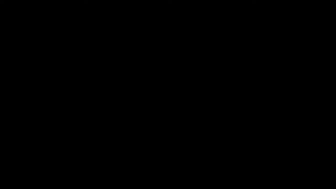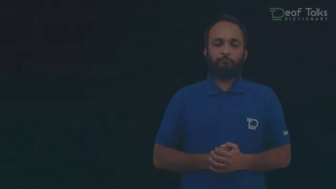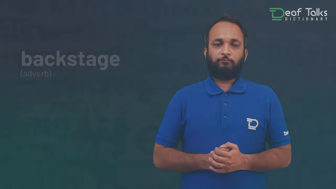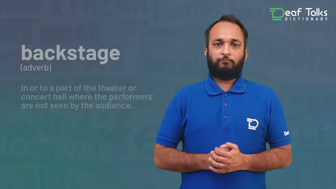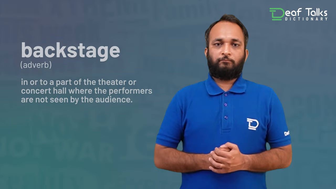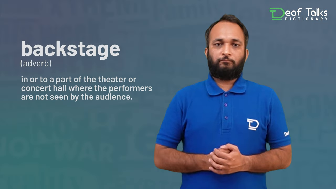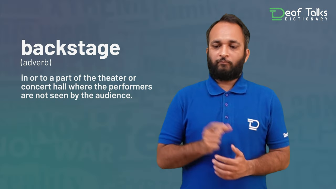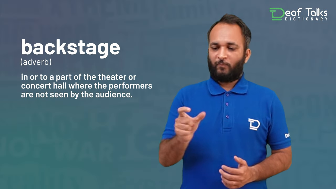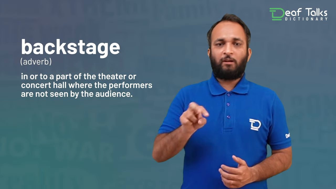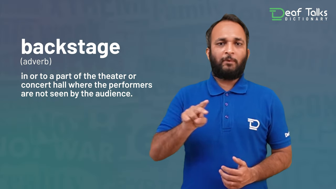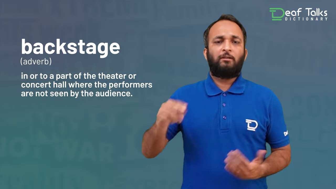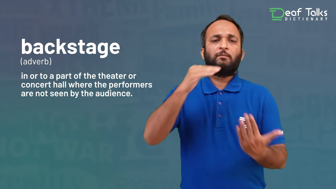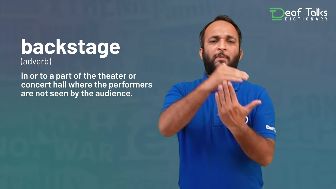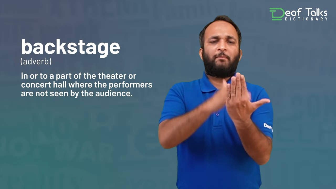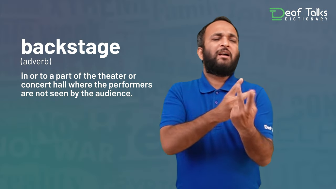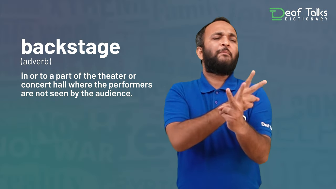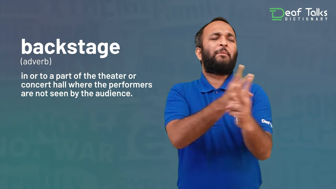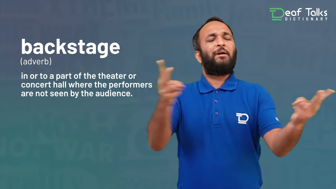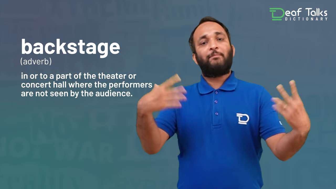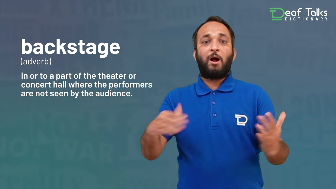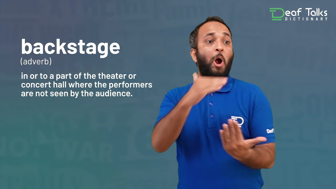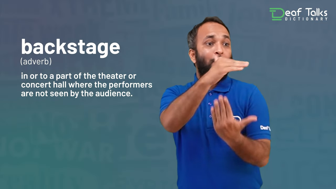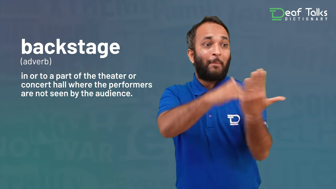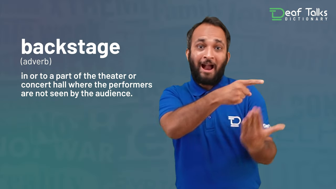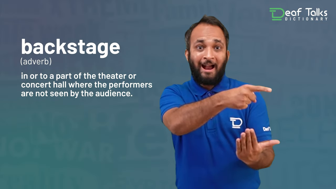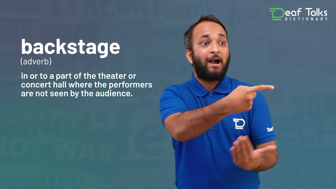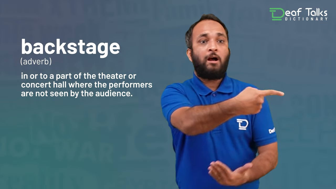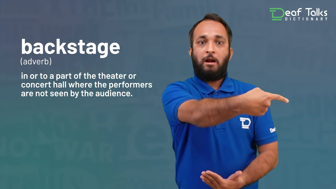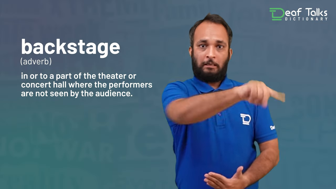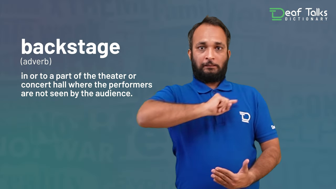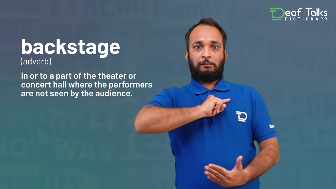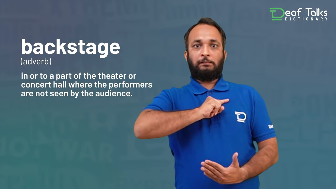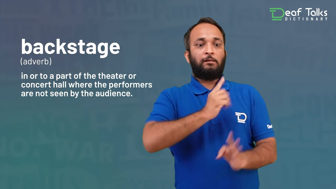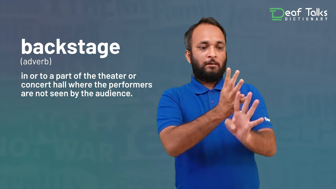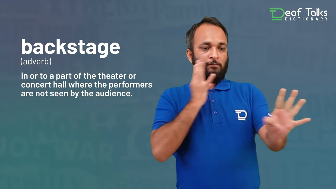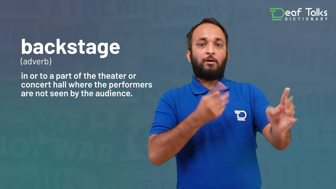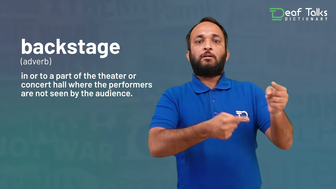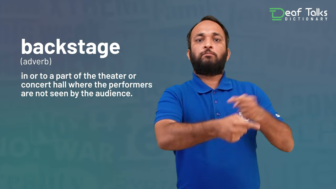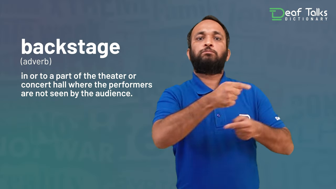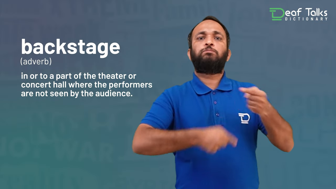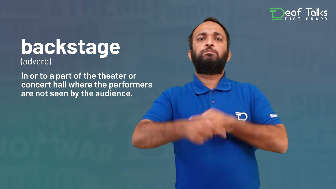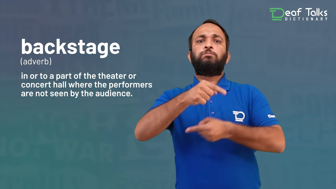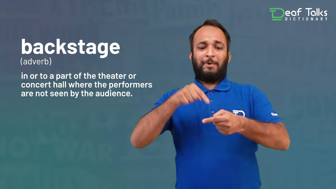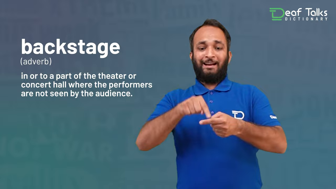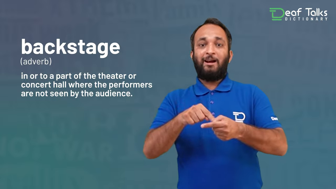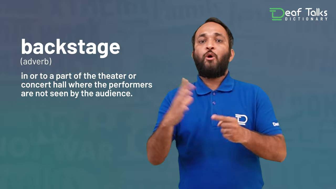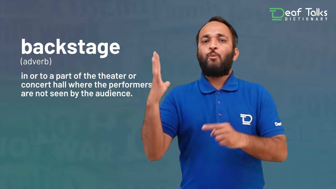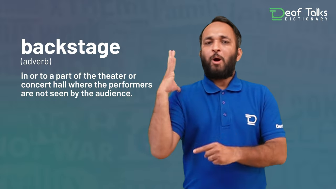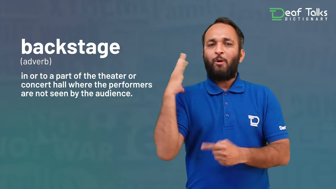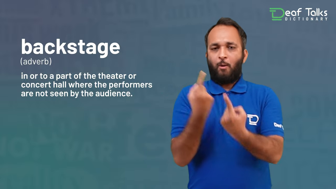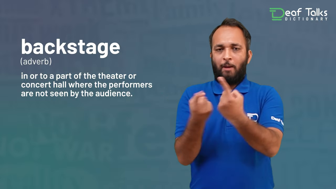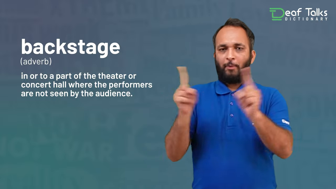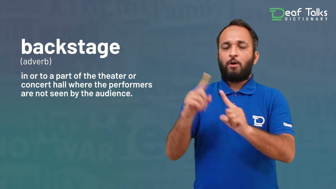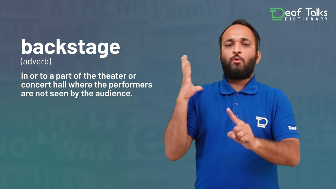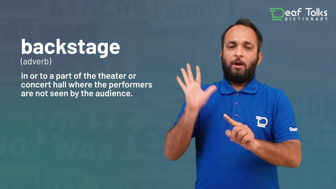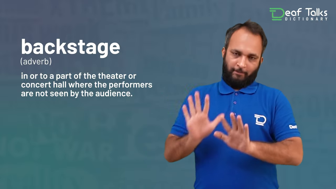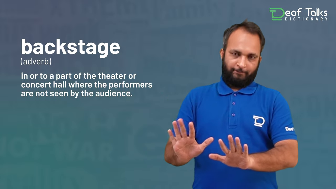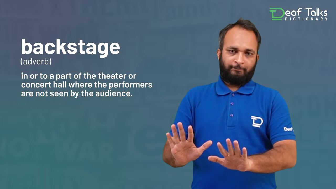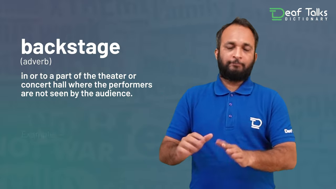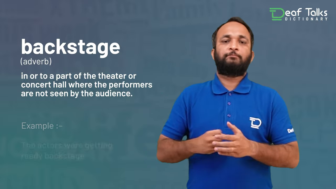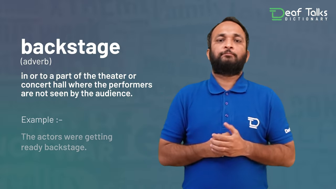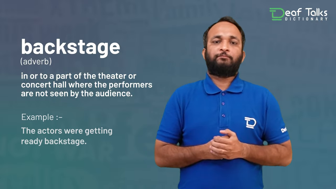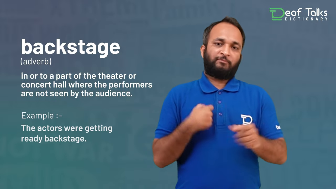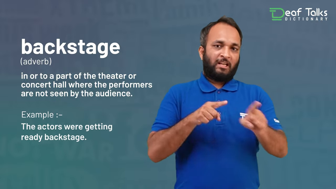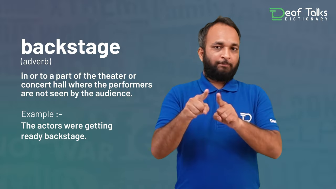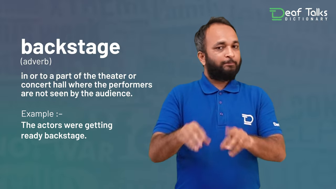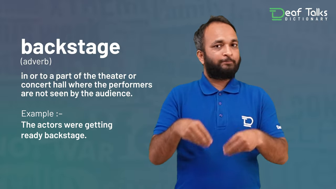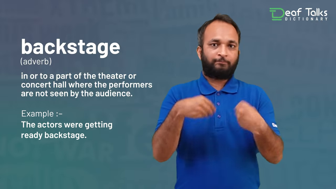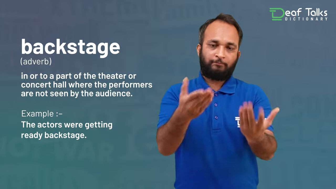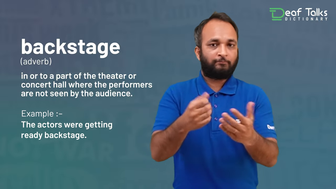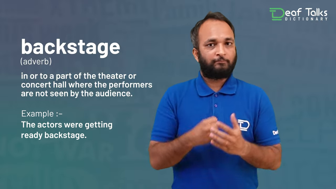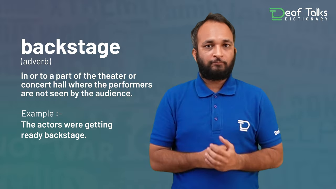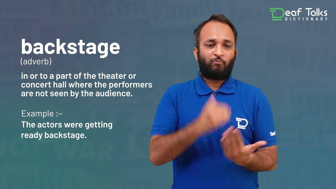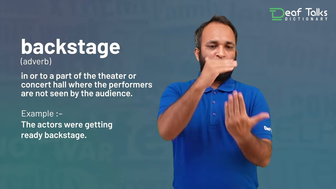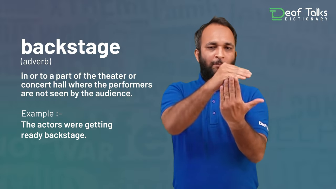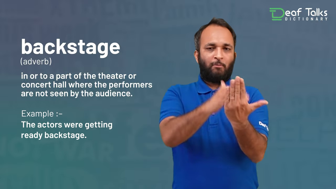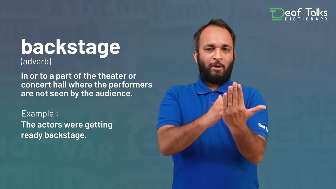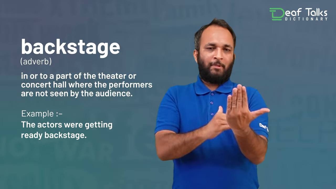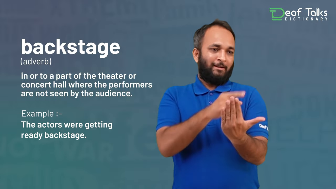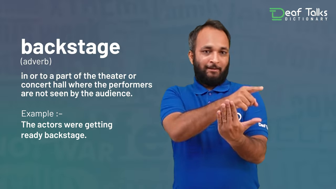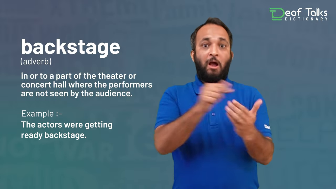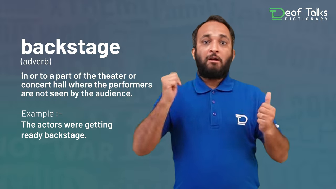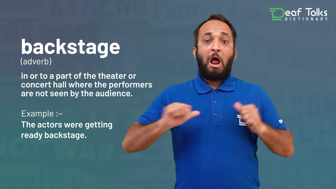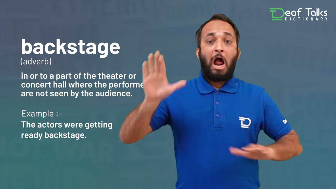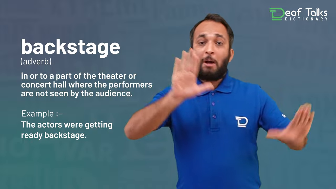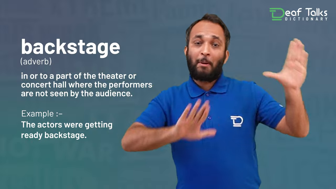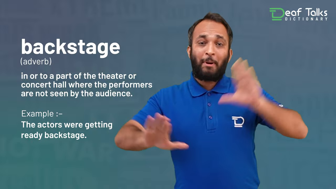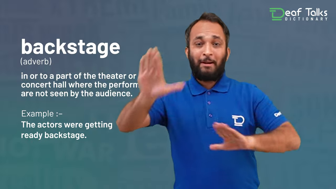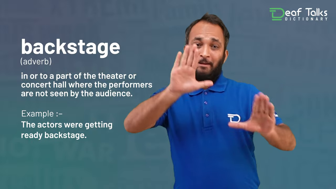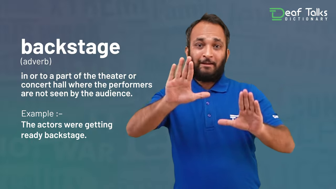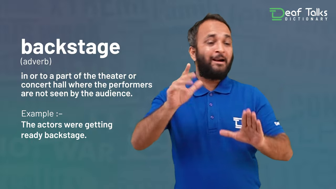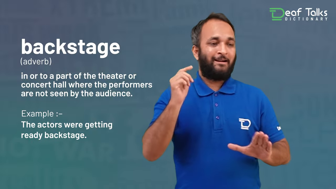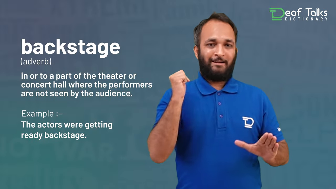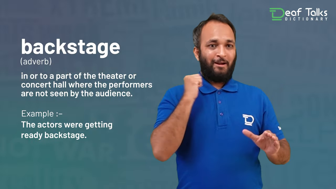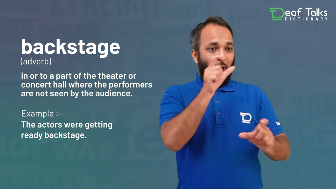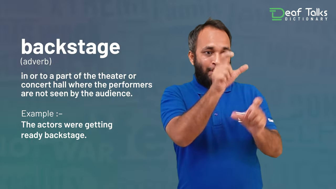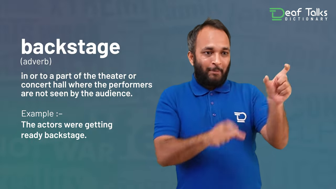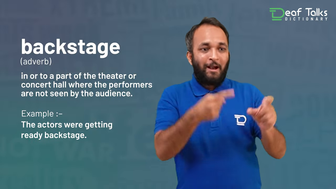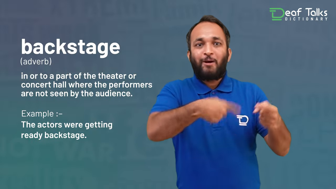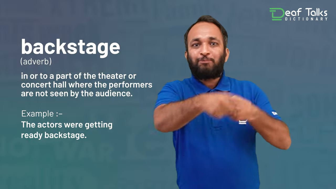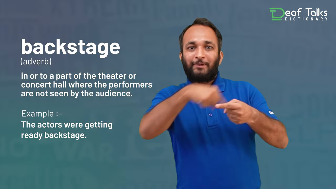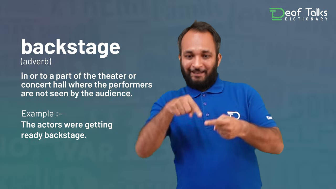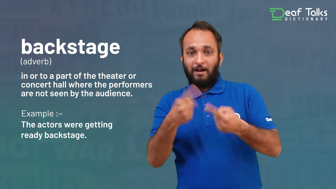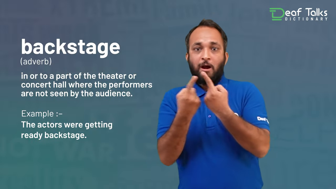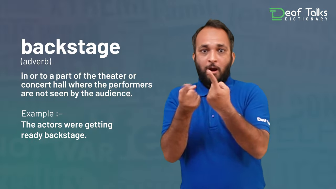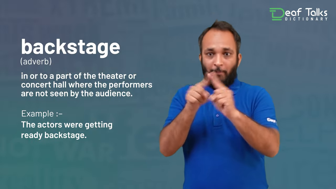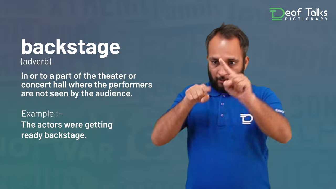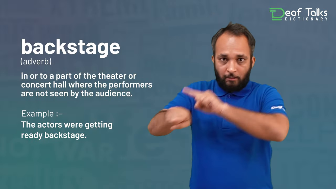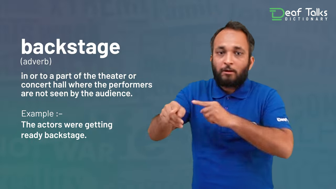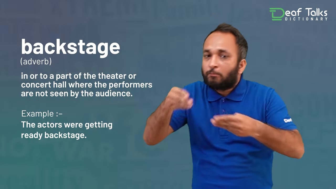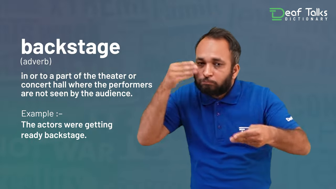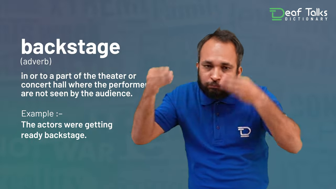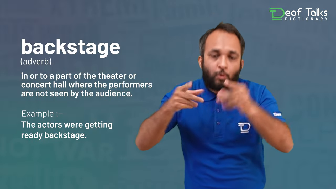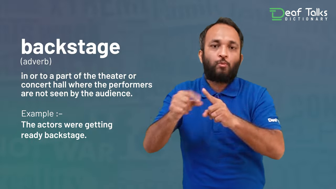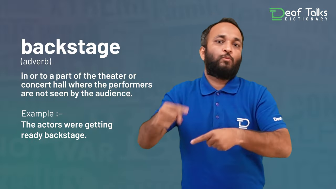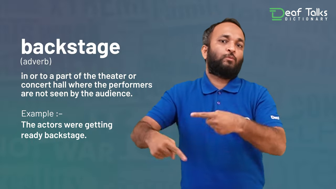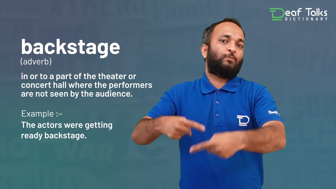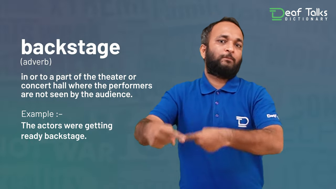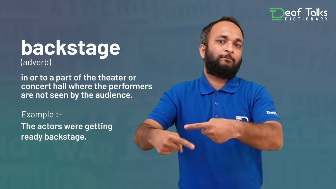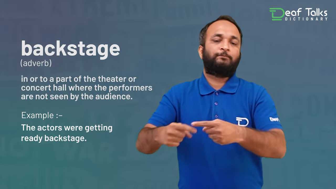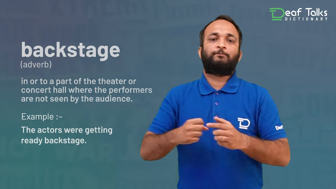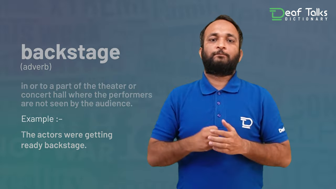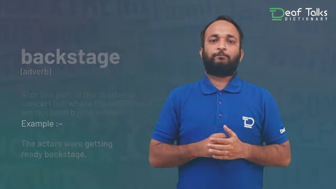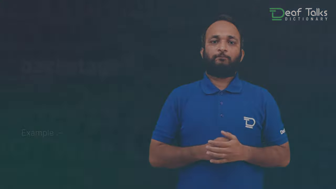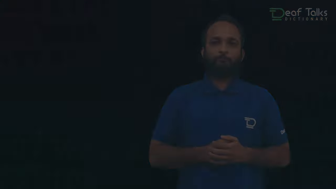Backstage